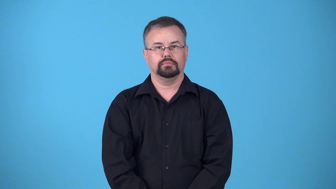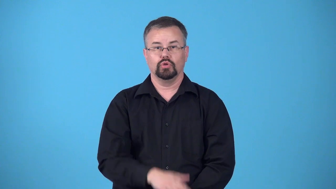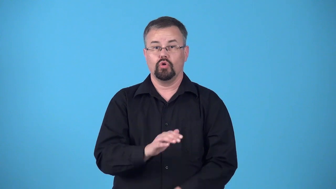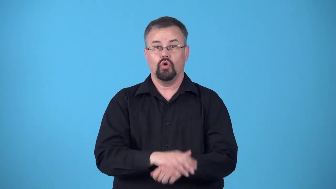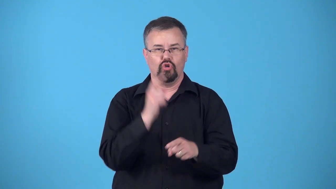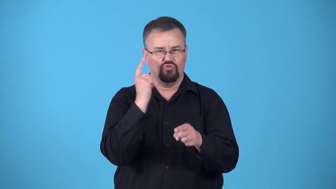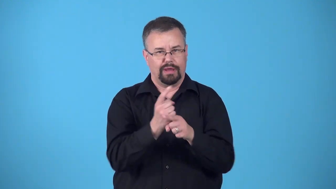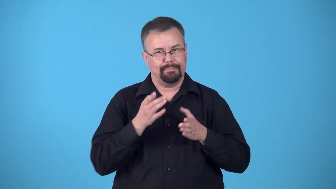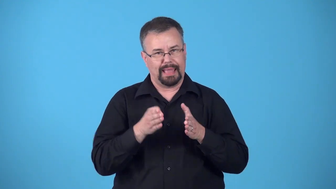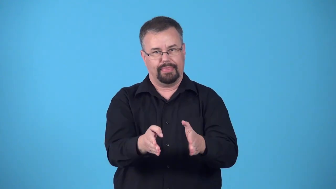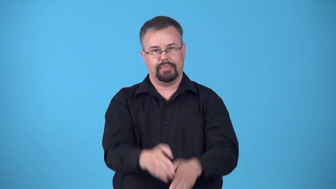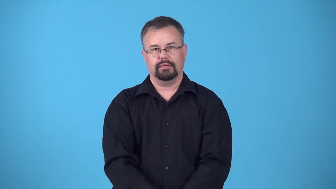on track